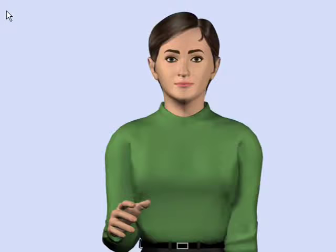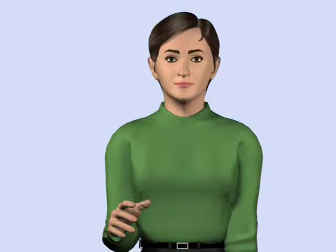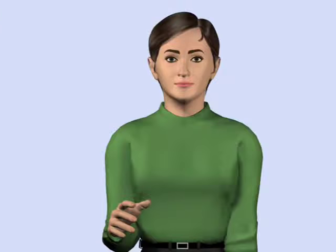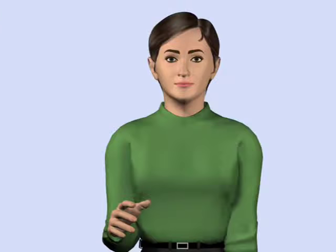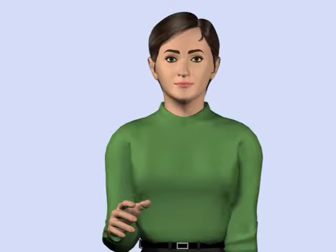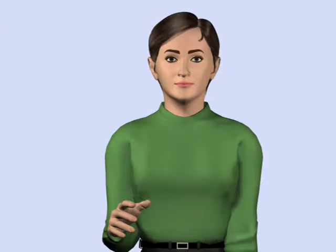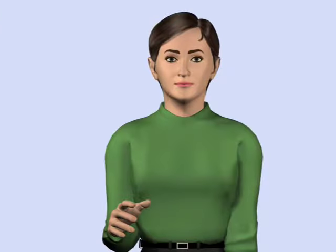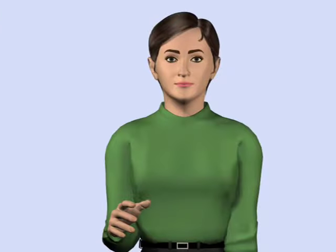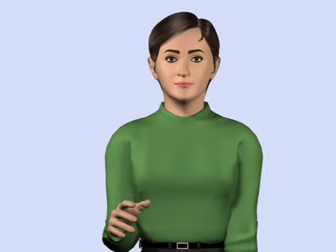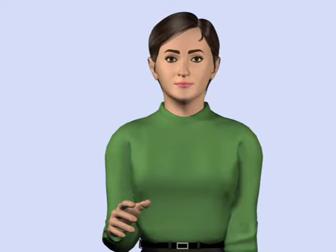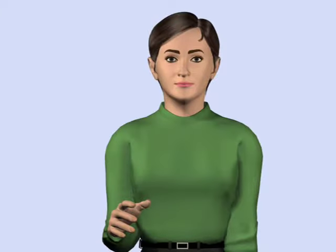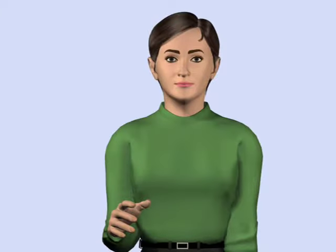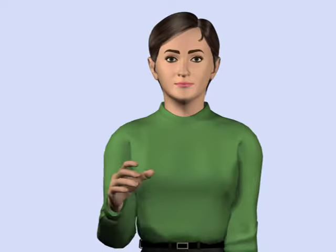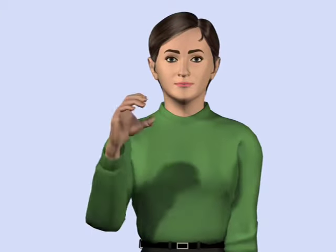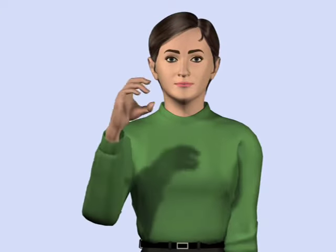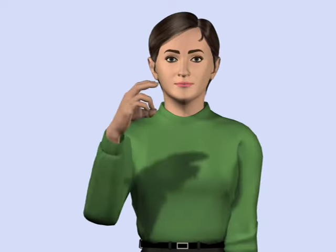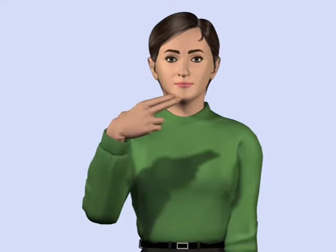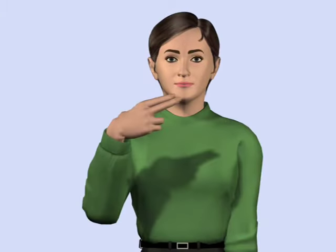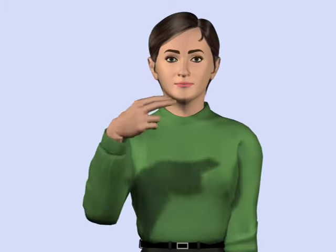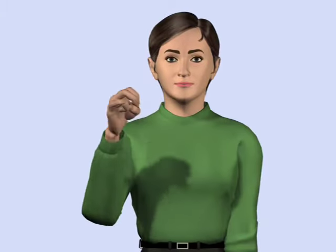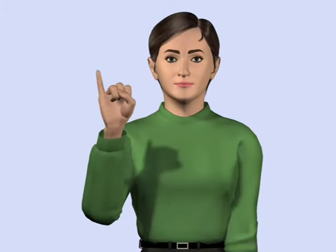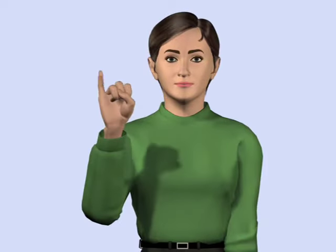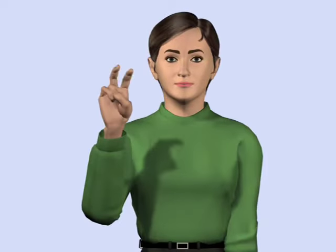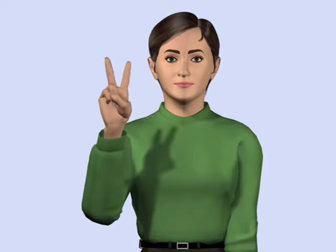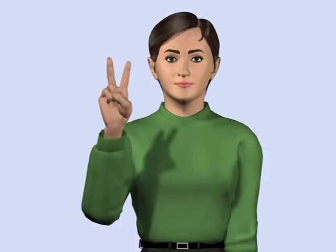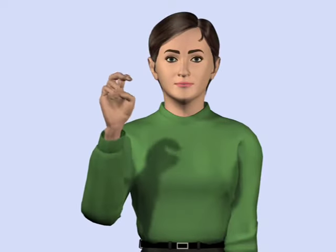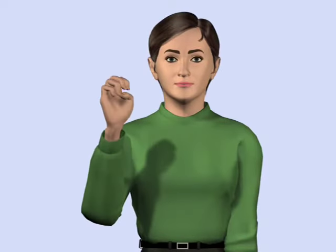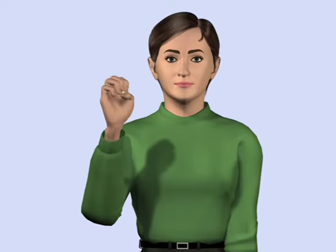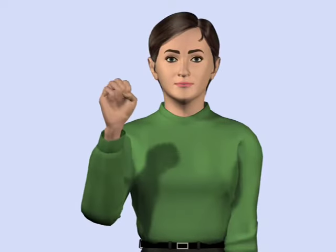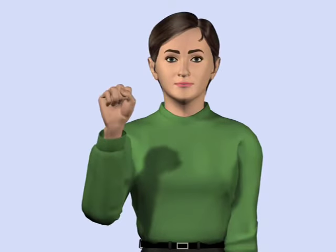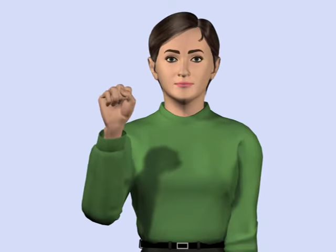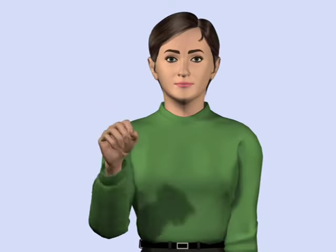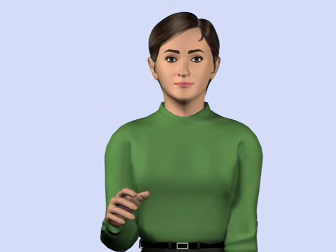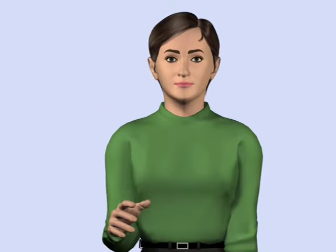chives